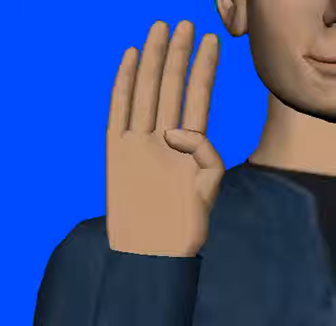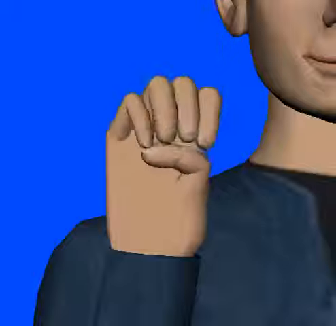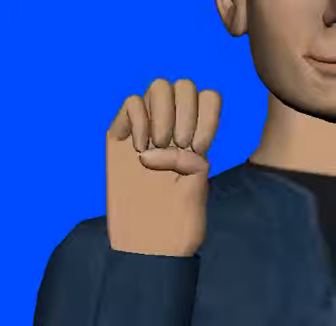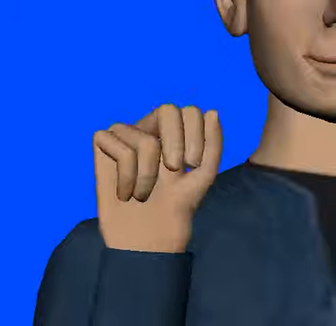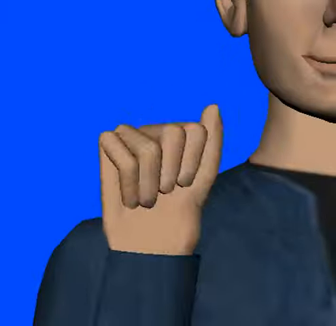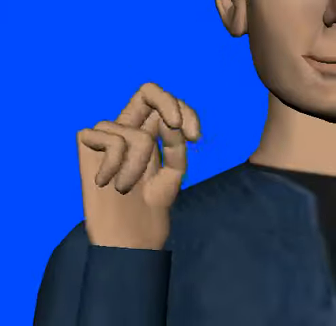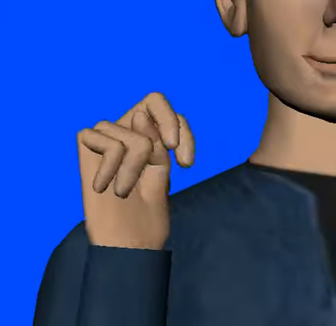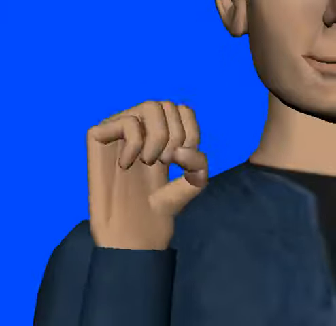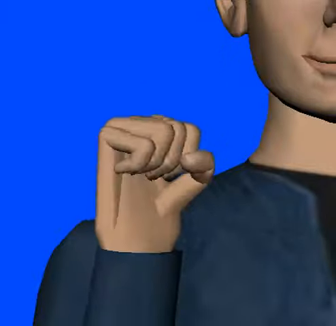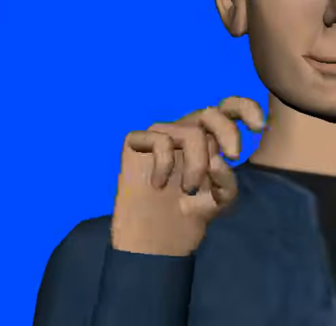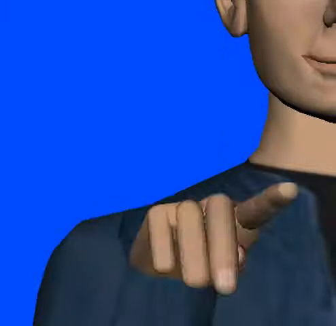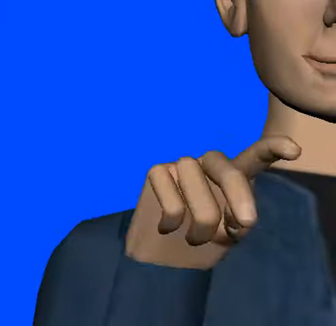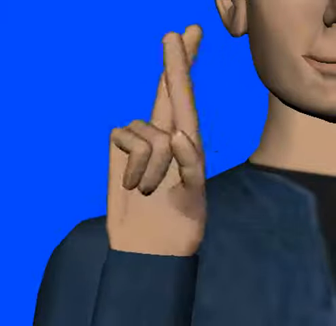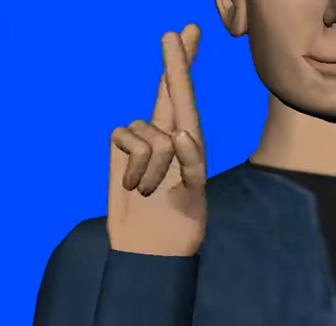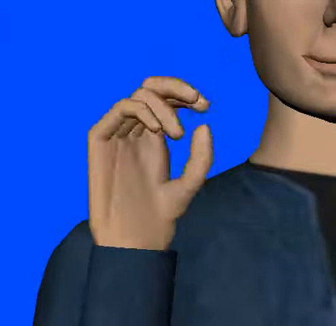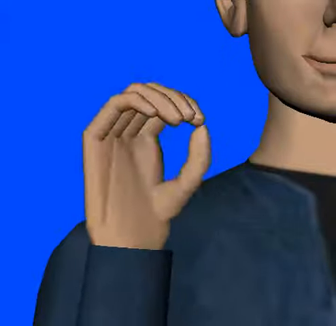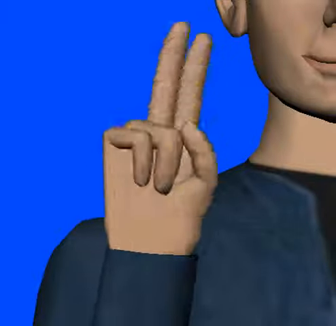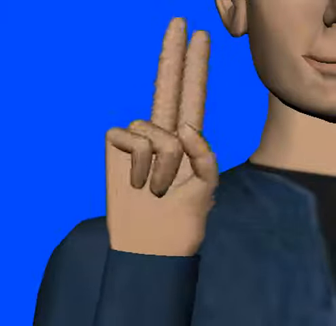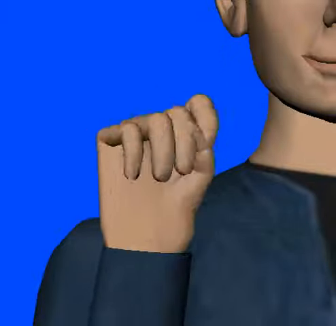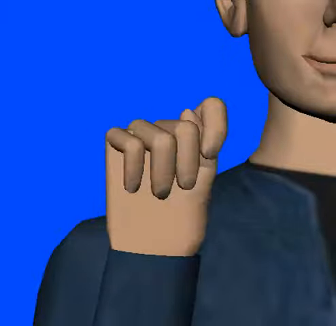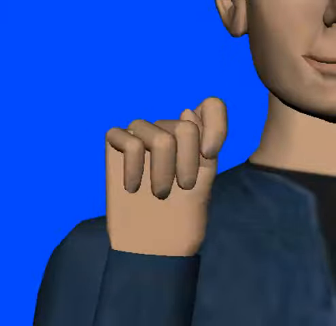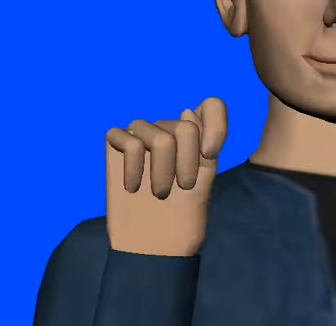beansprout